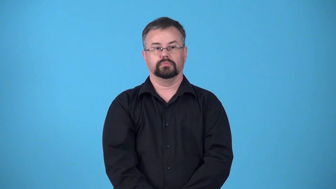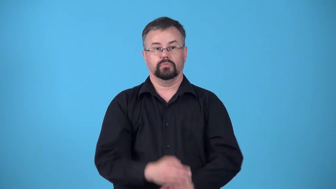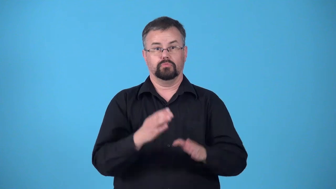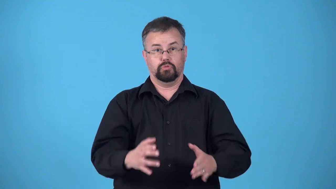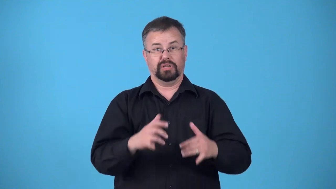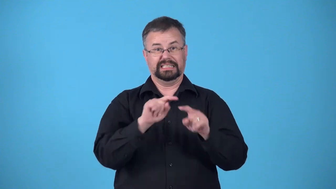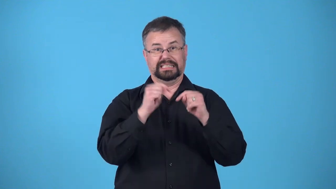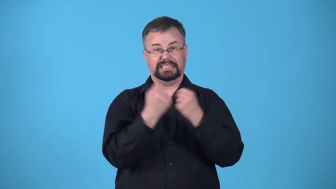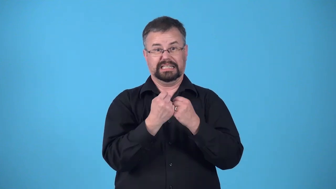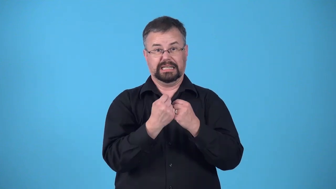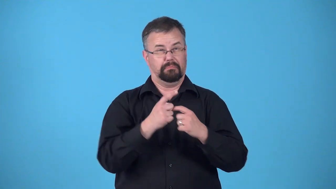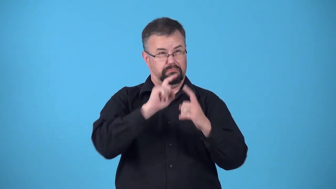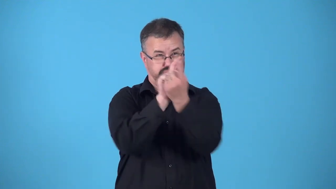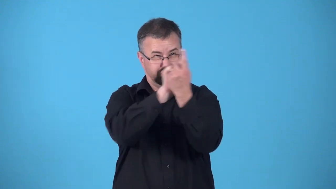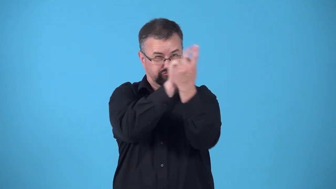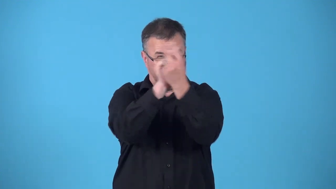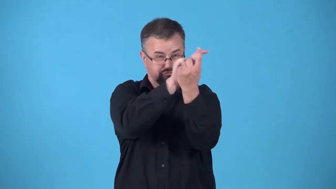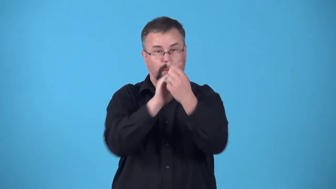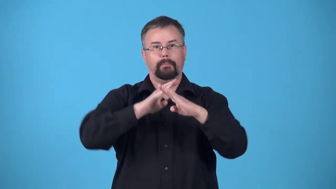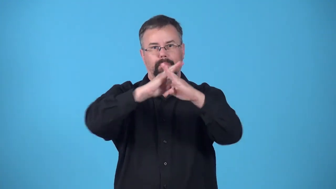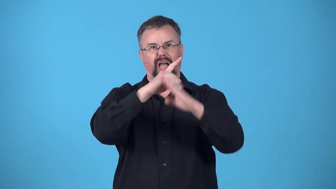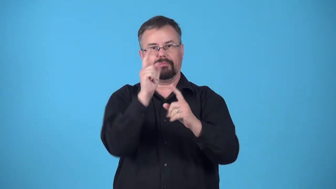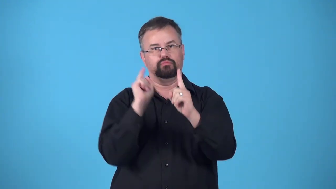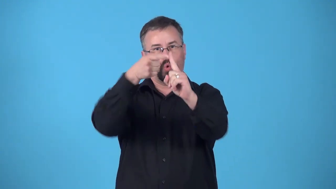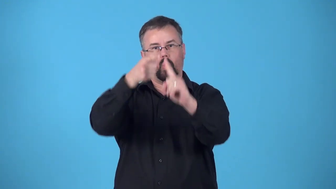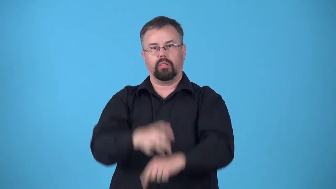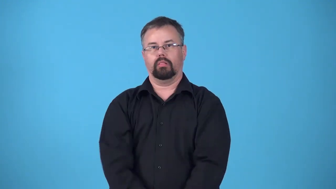cover